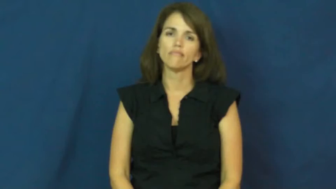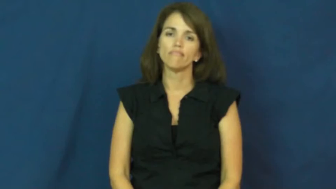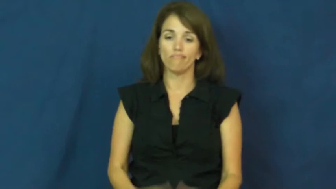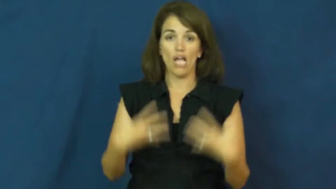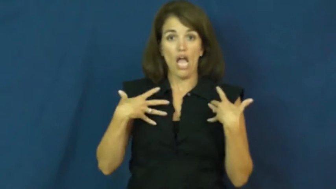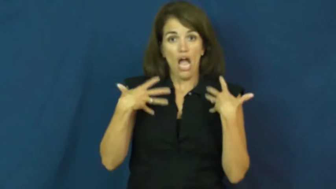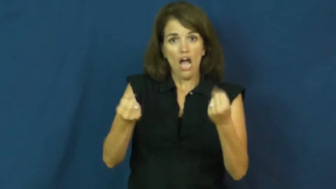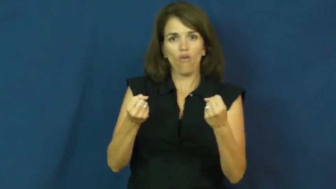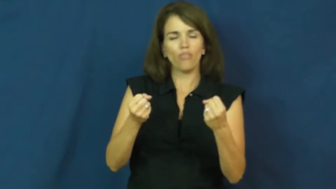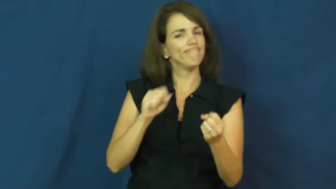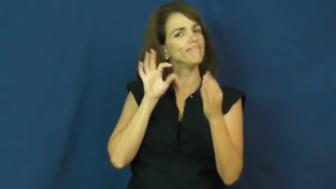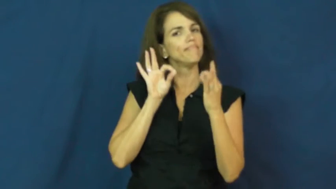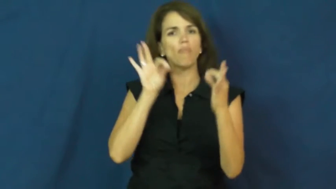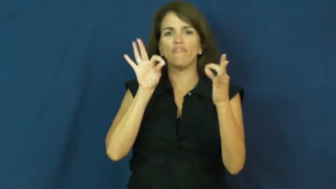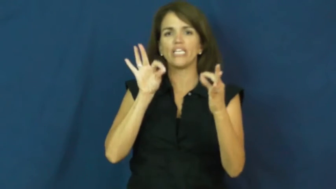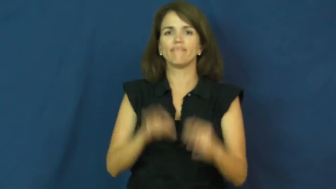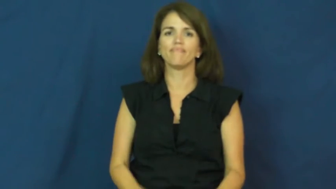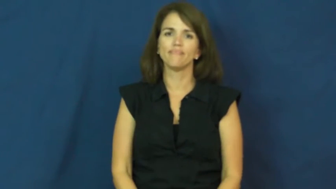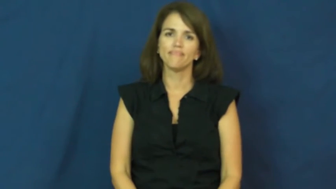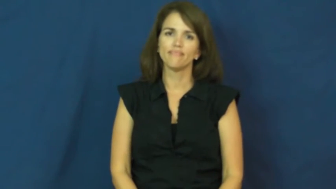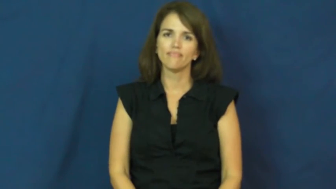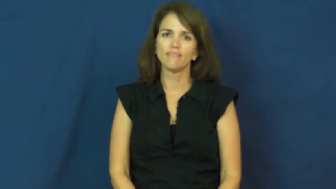fit as a fiddle